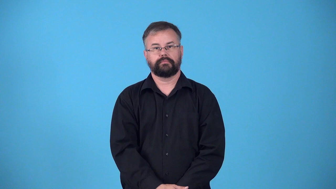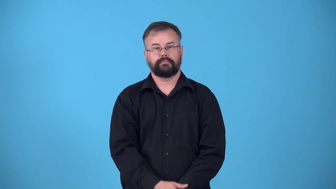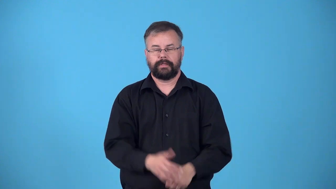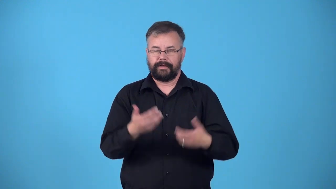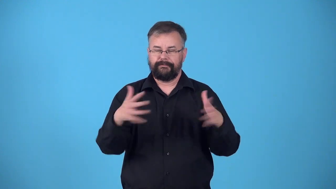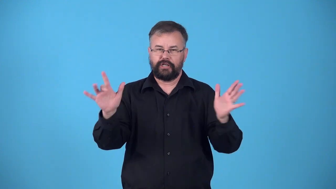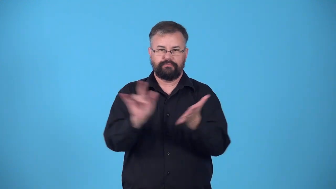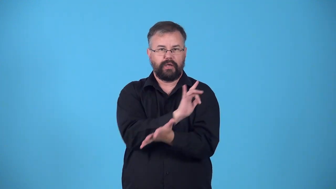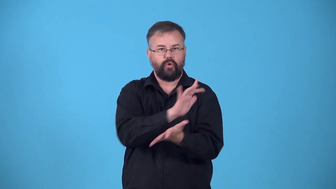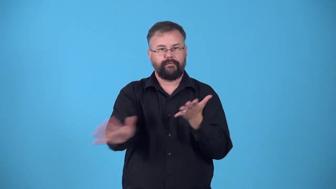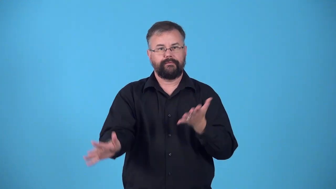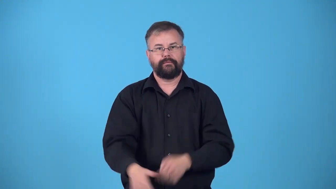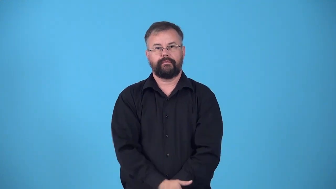paid up